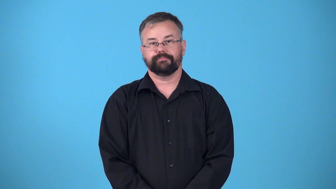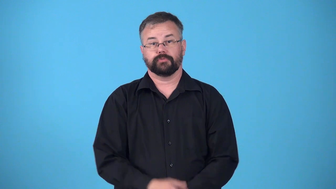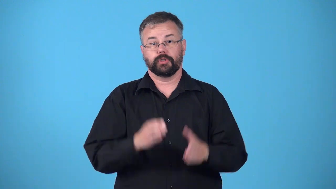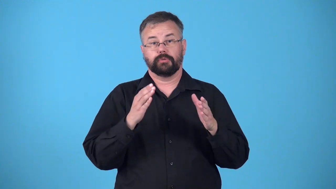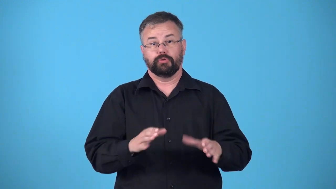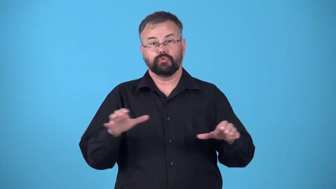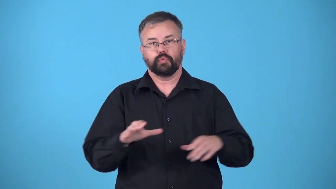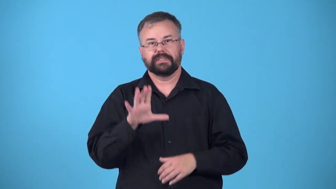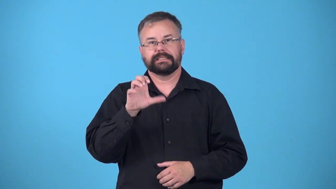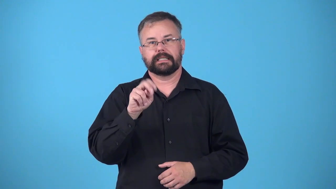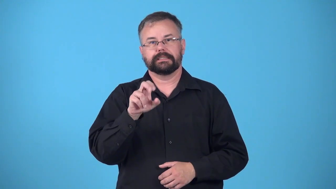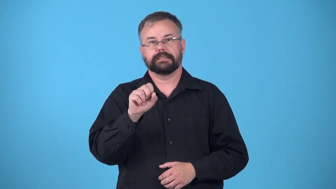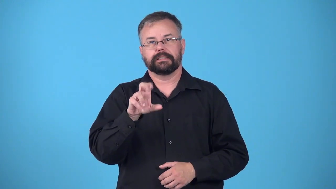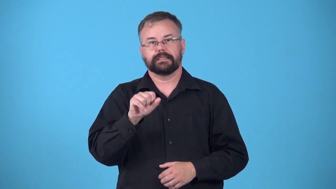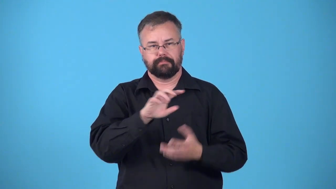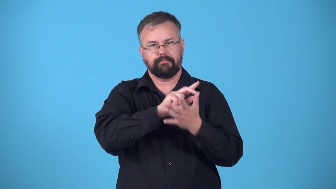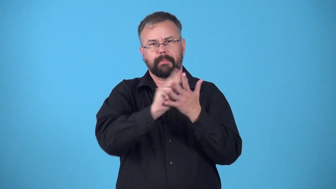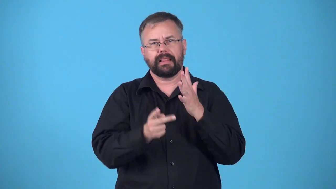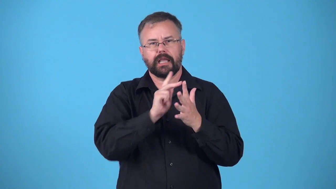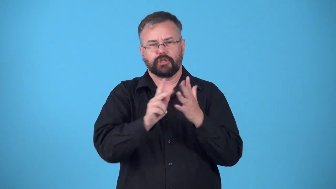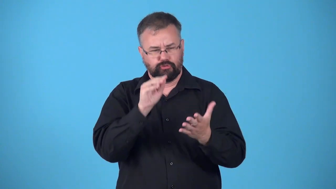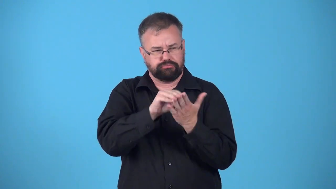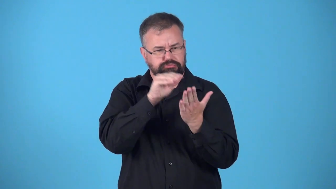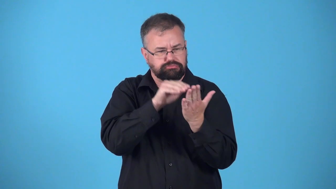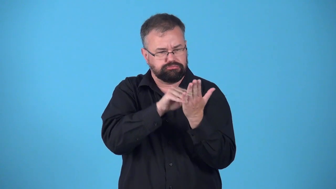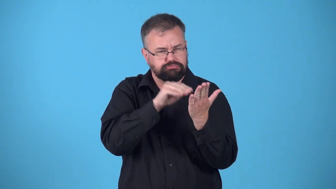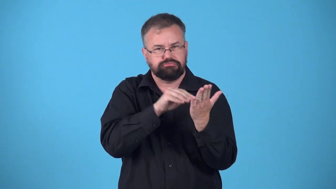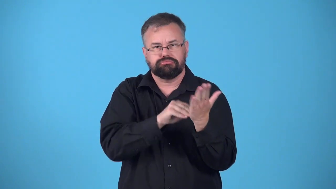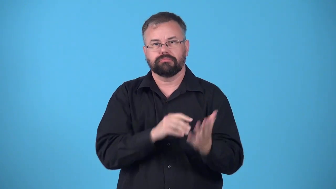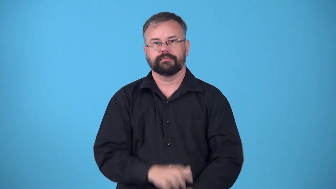census taker,enumerator